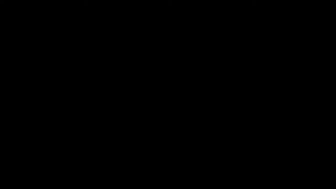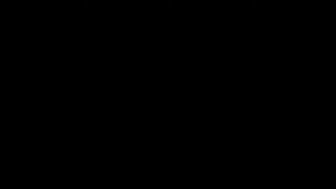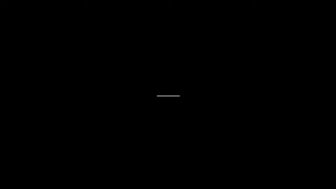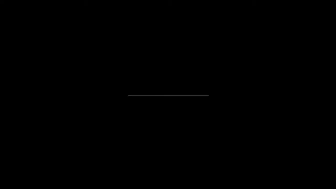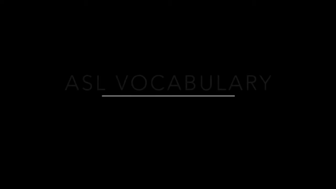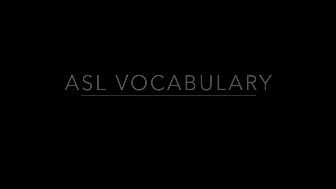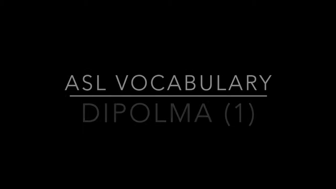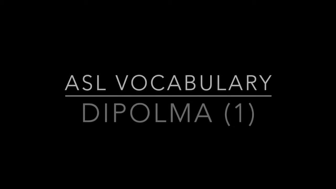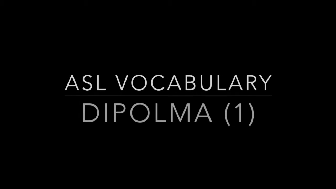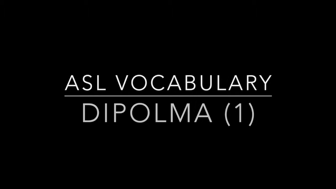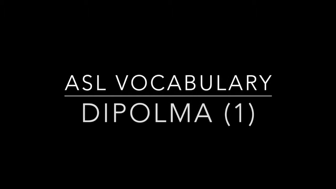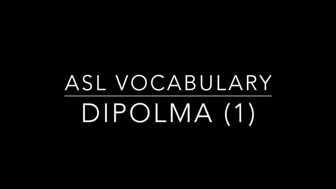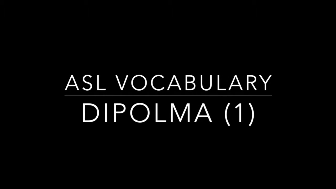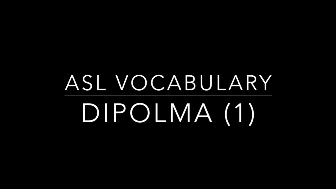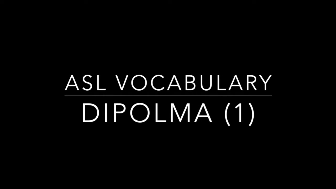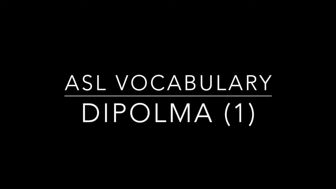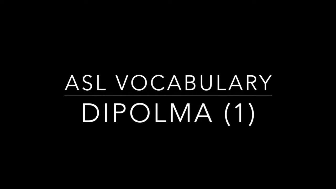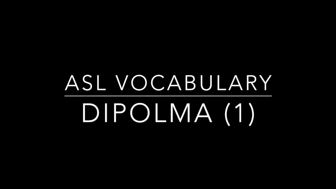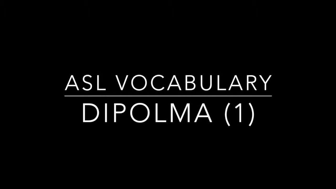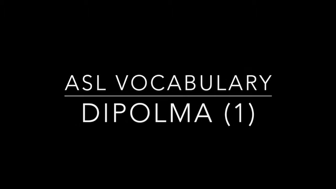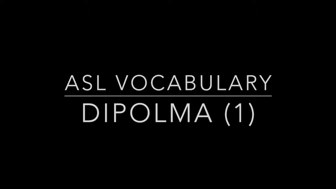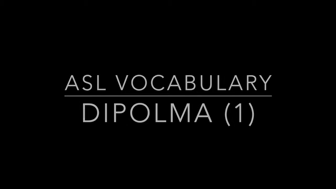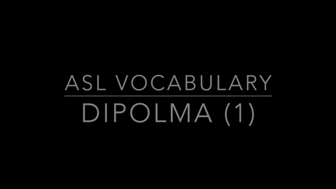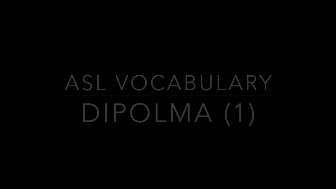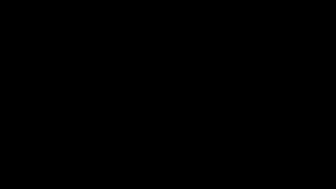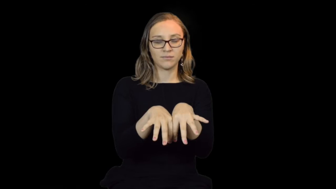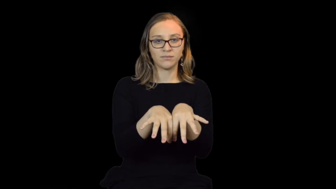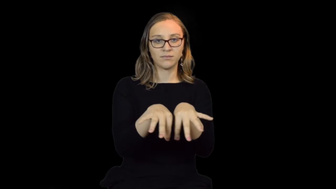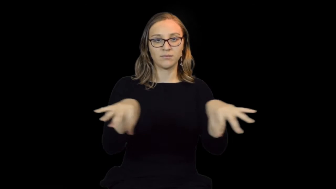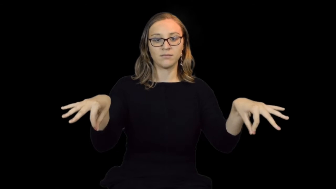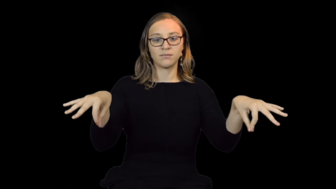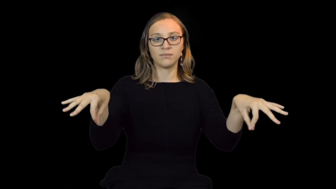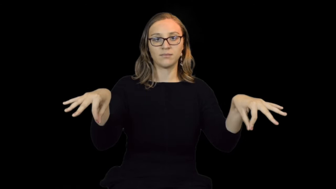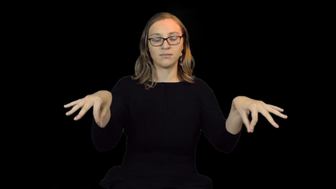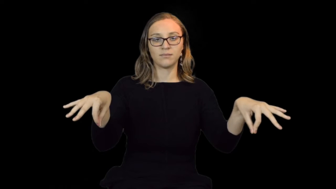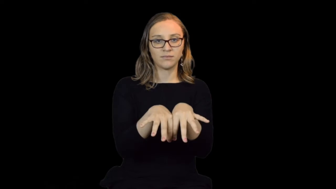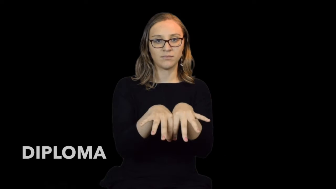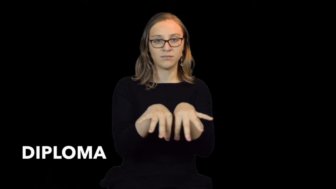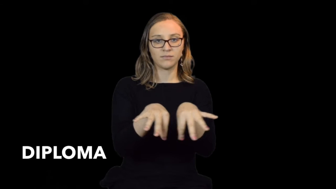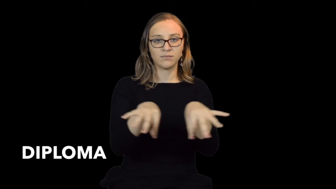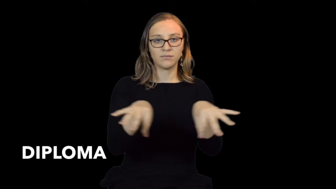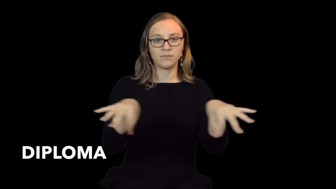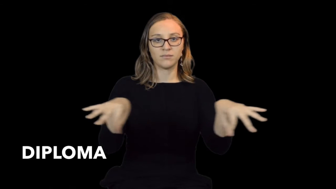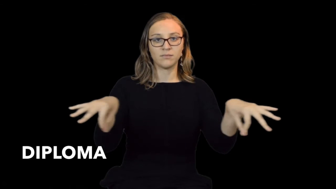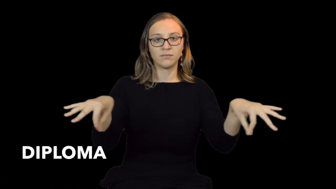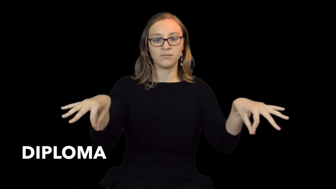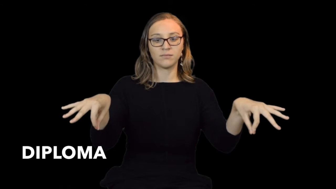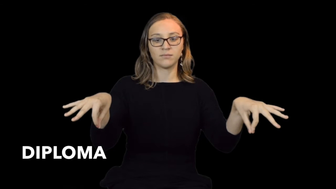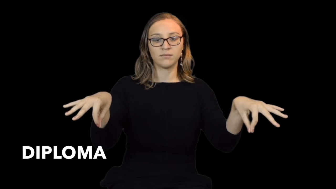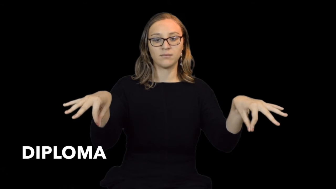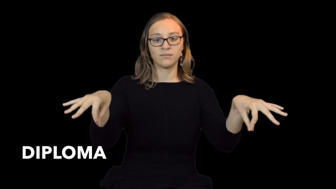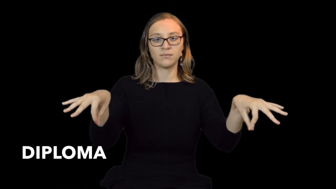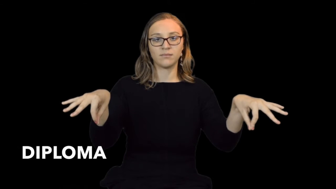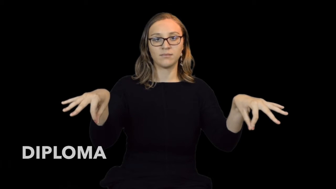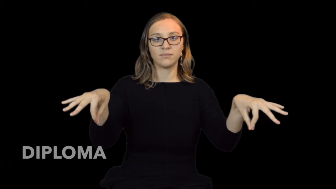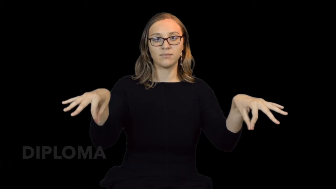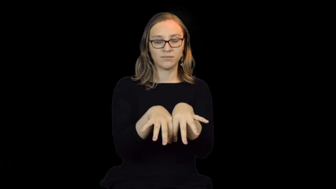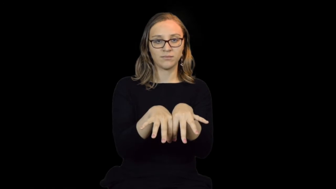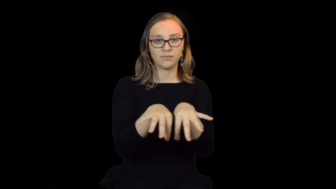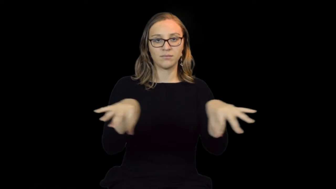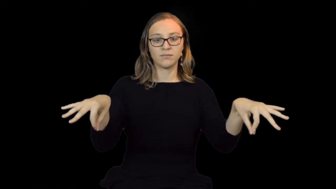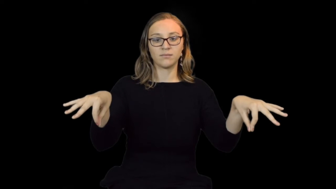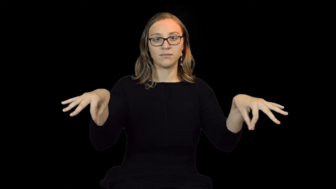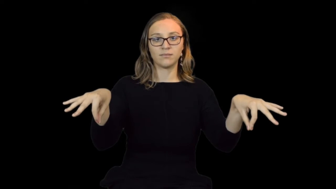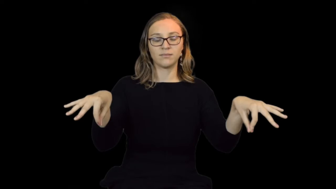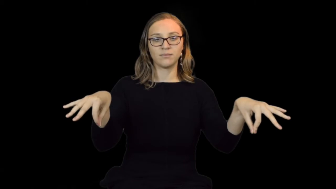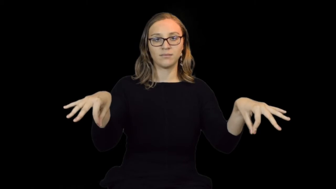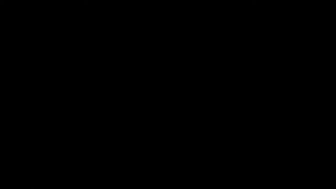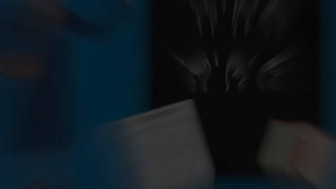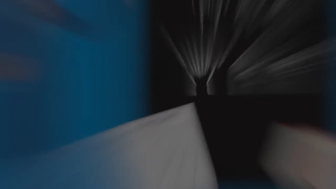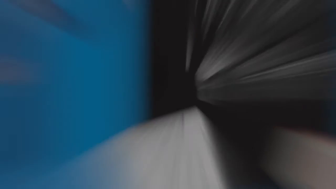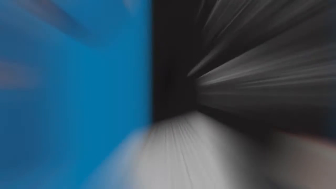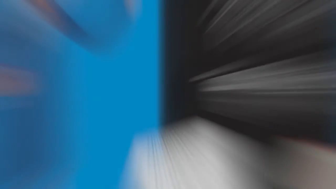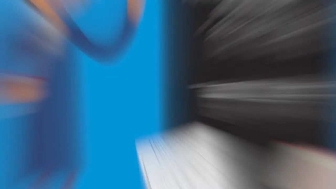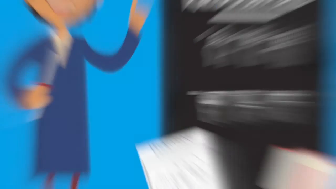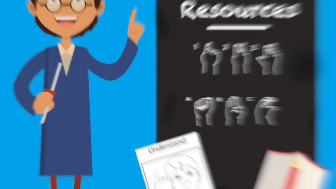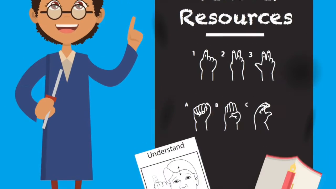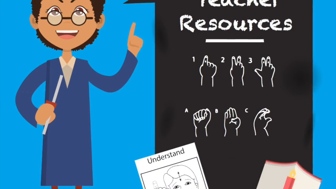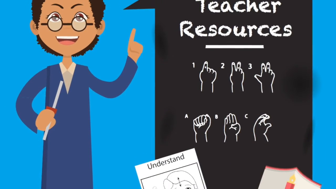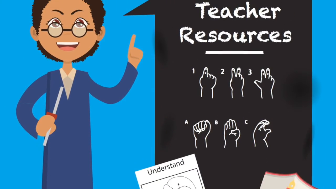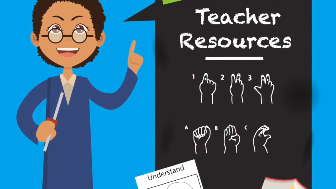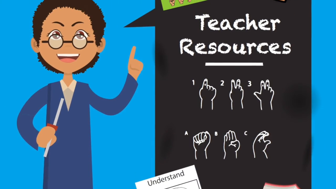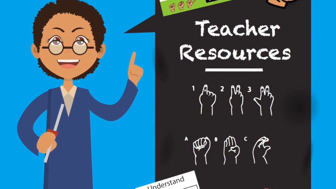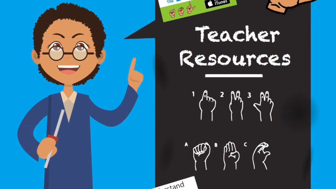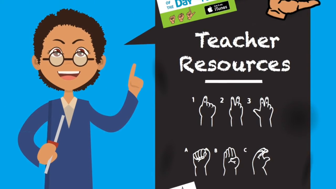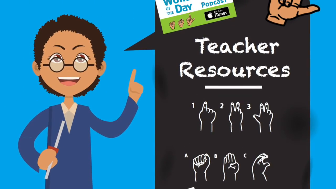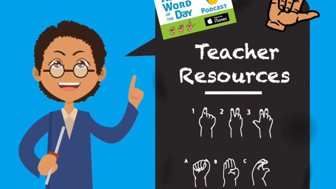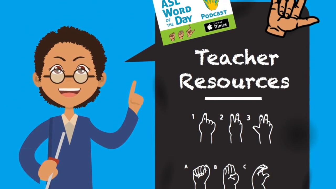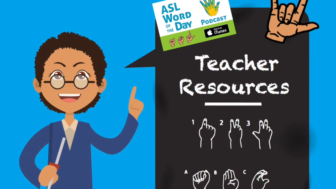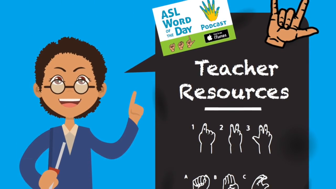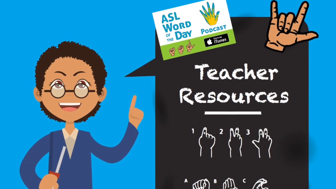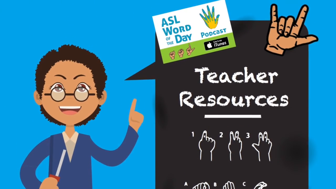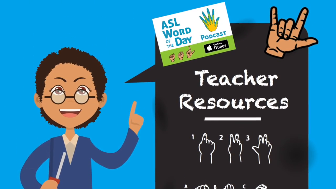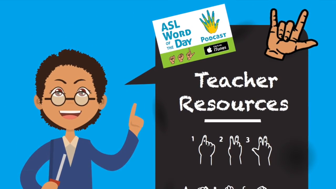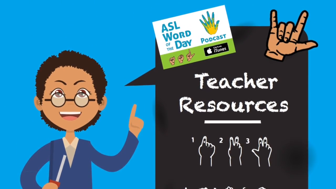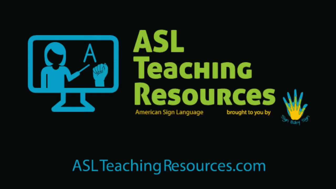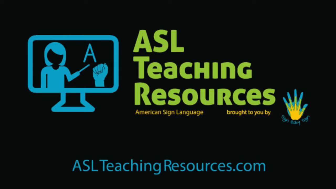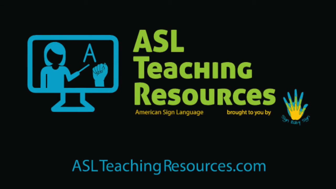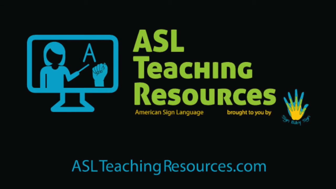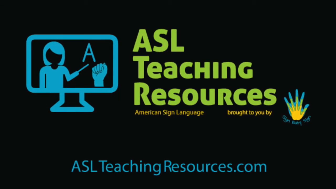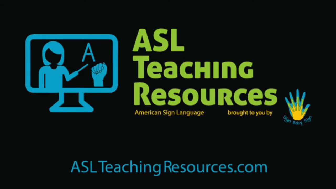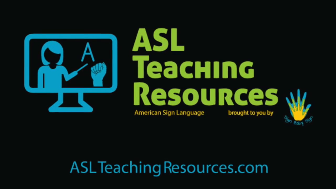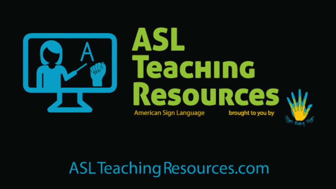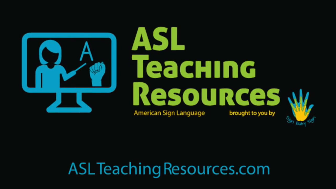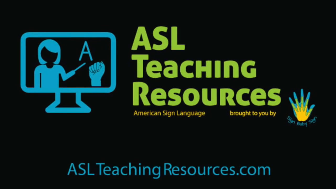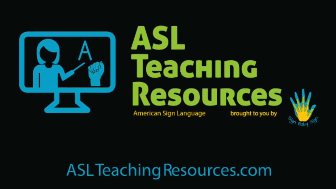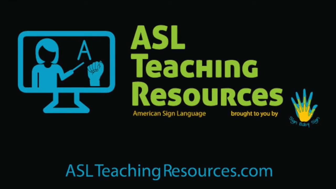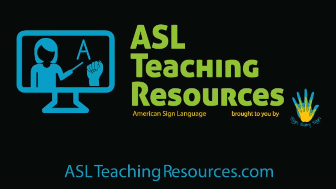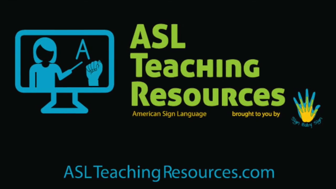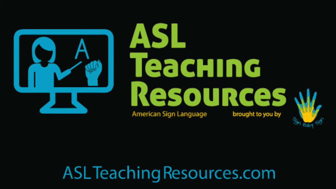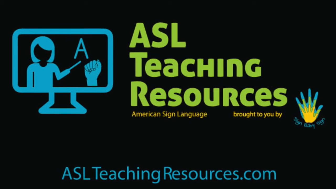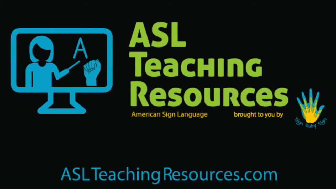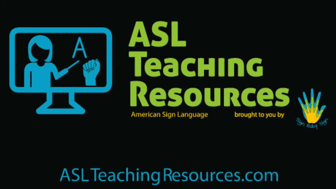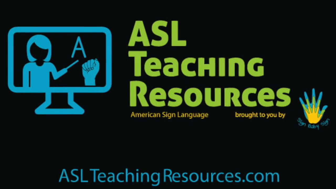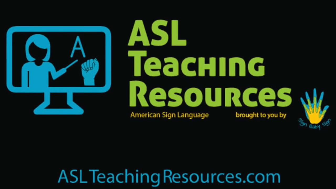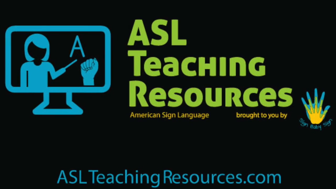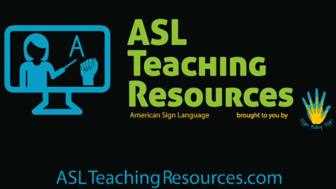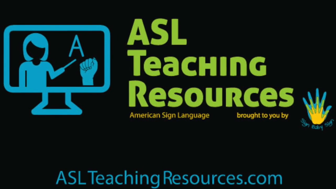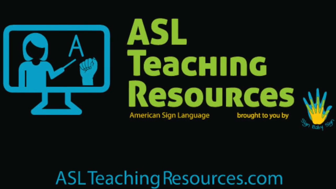Diploma